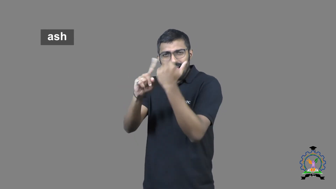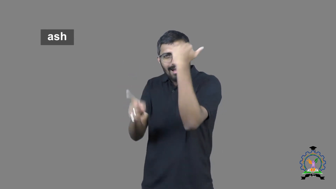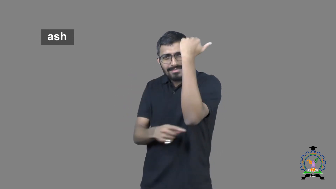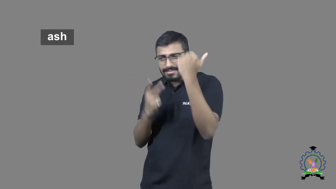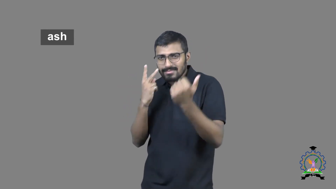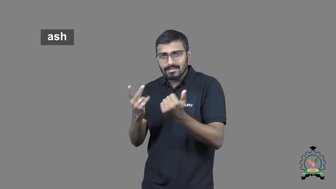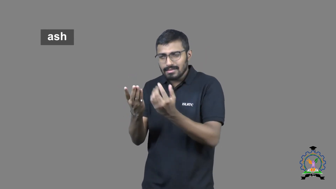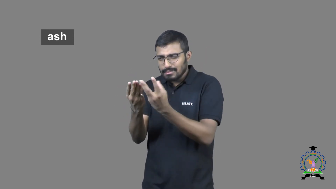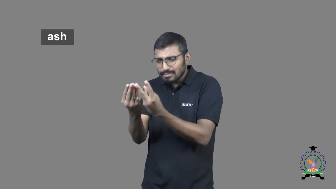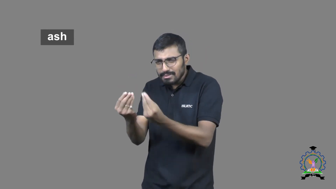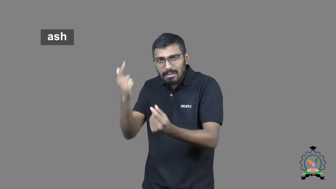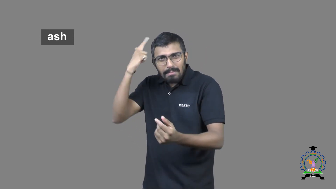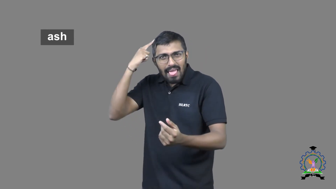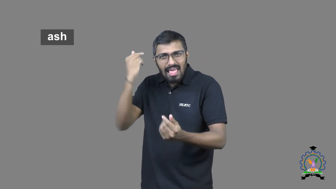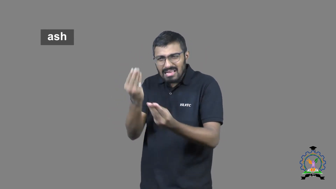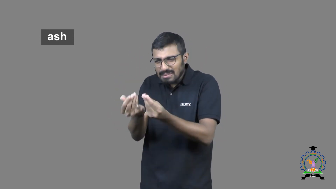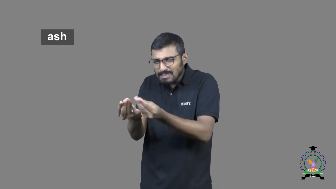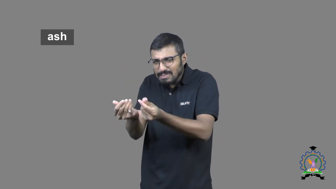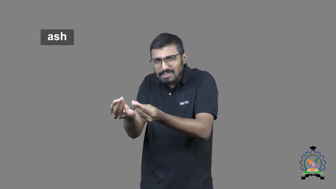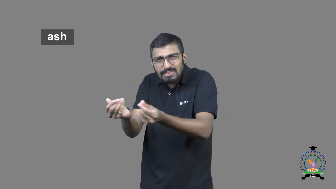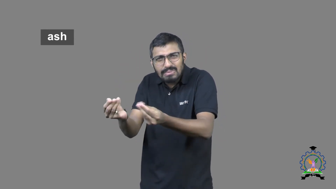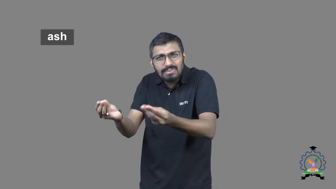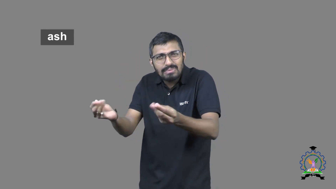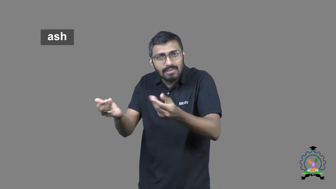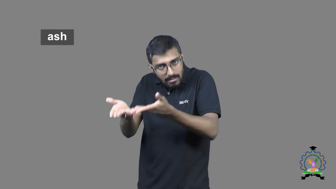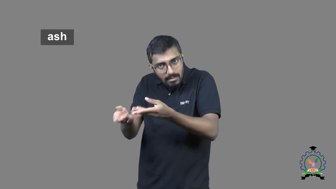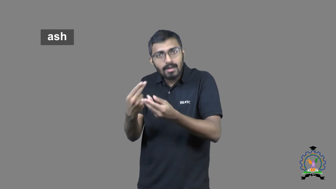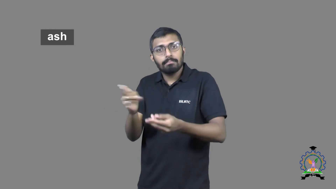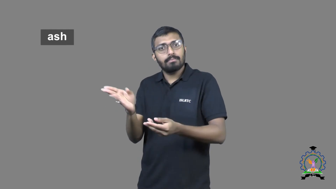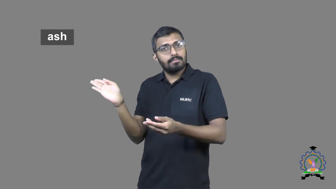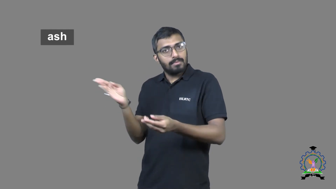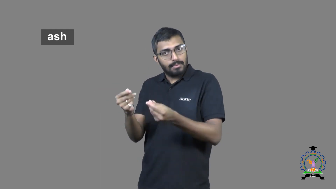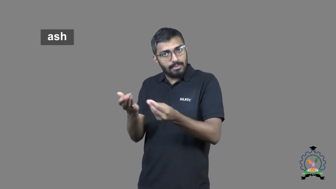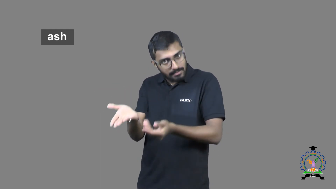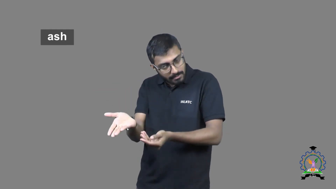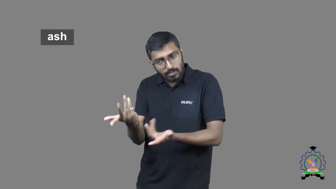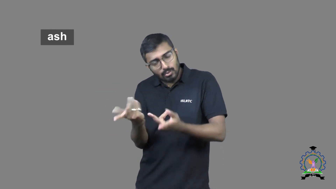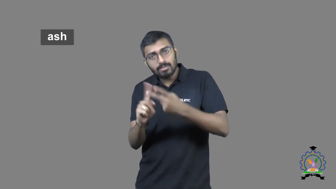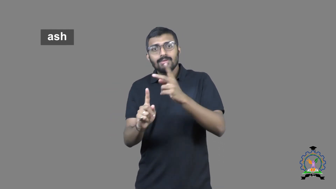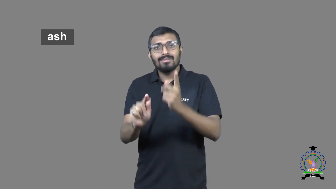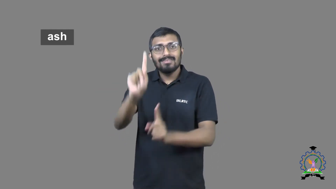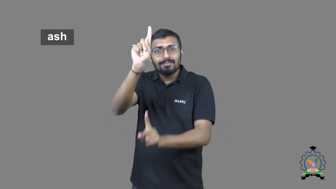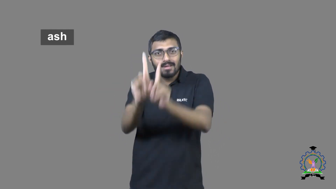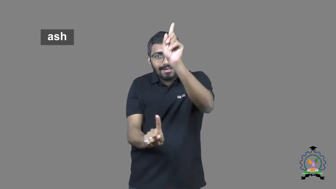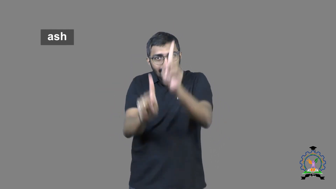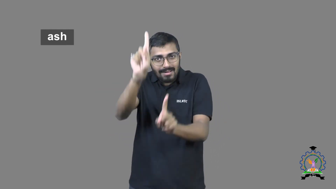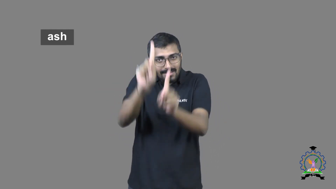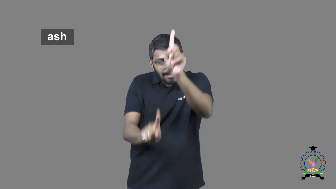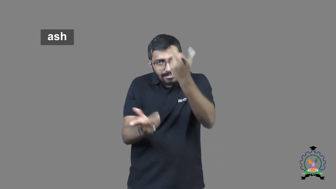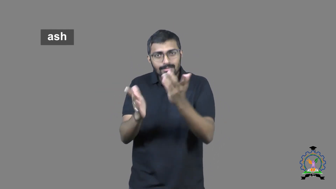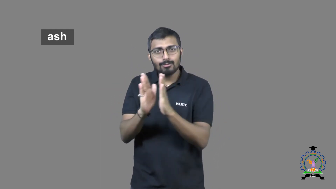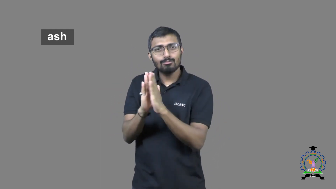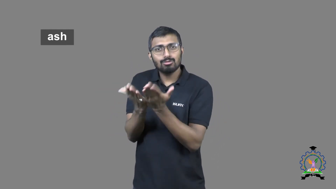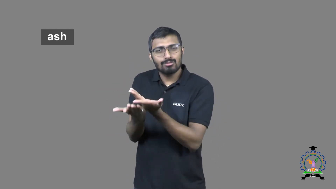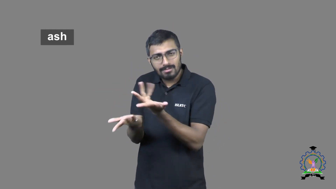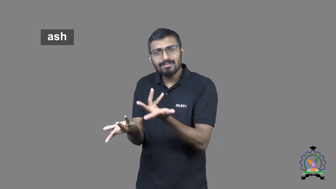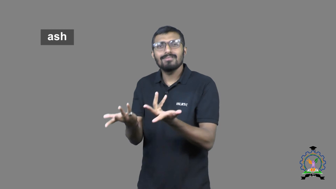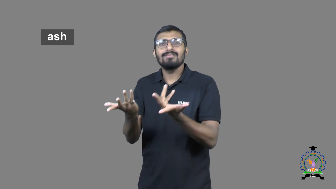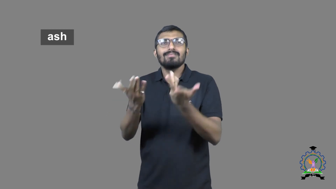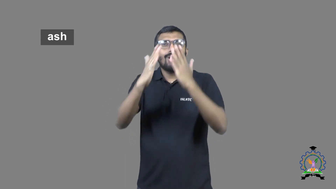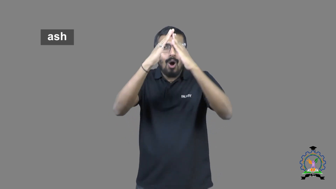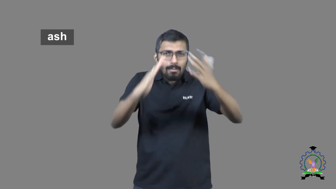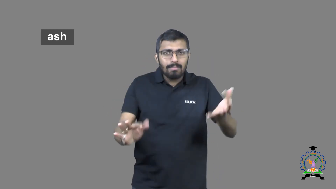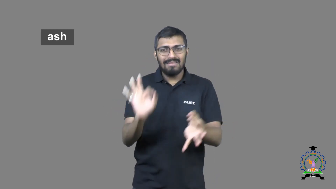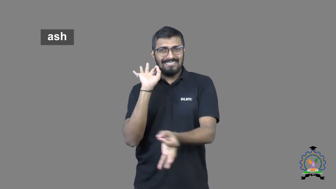ash